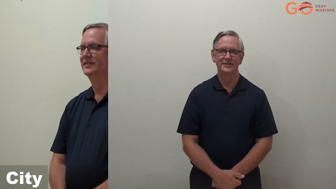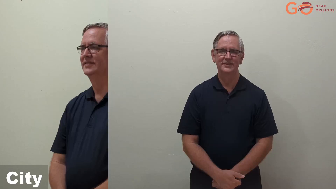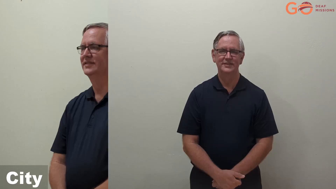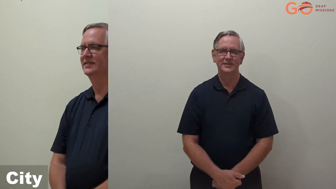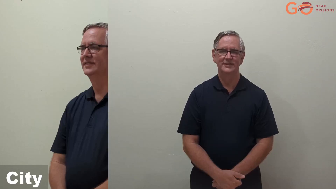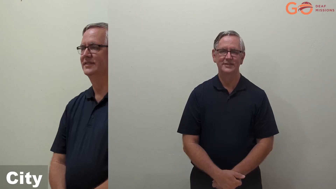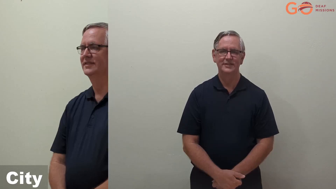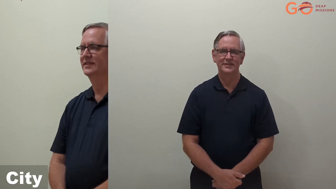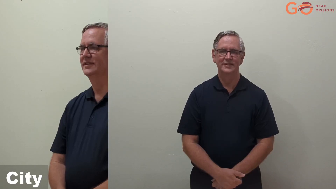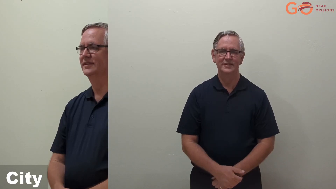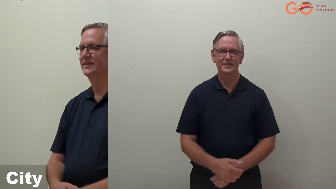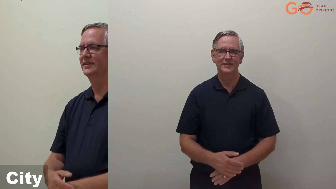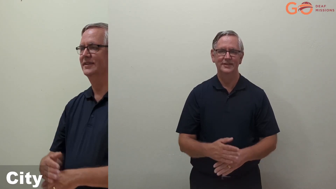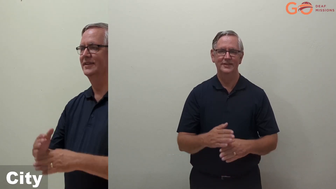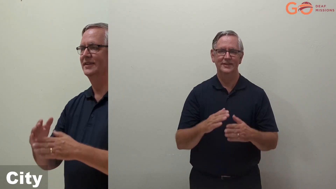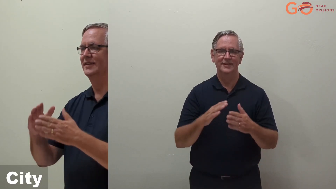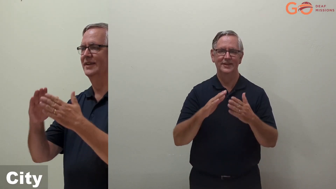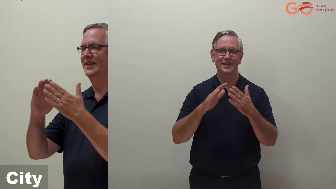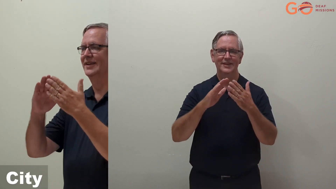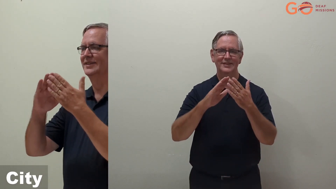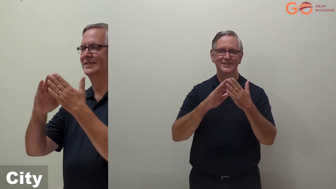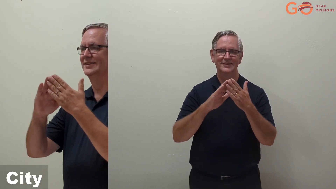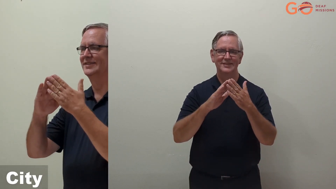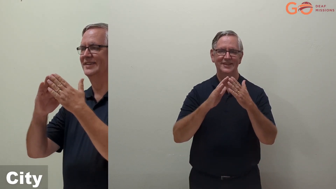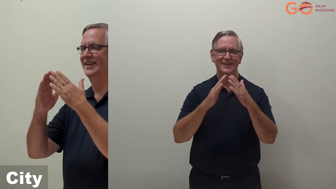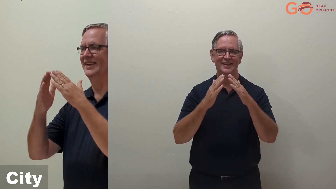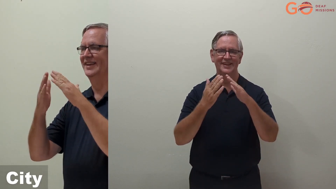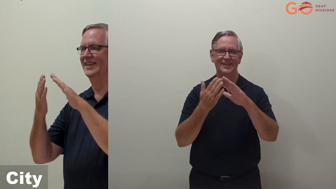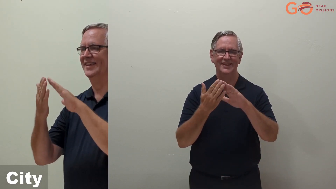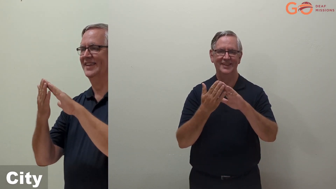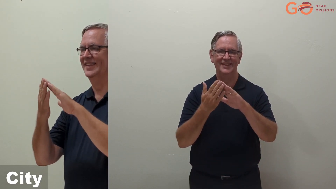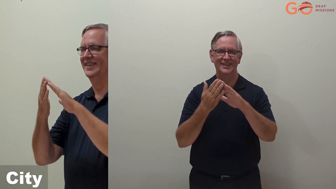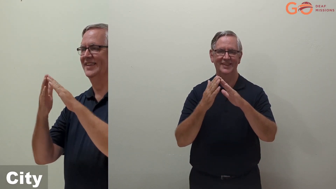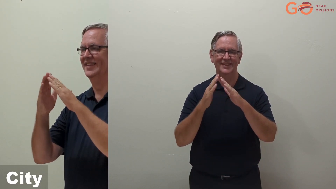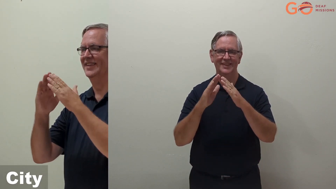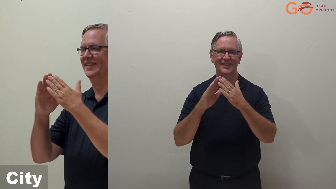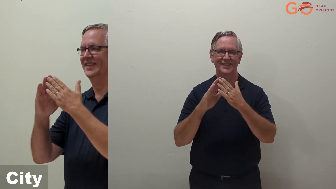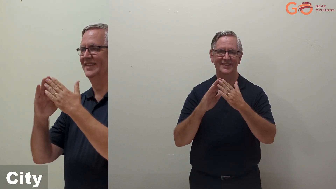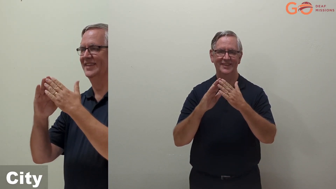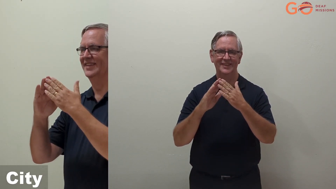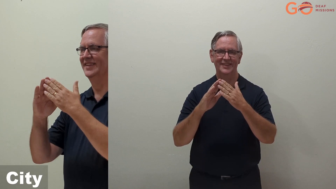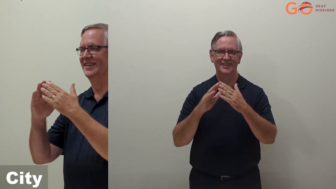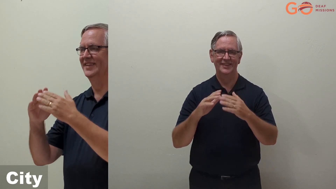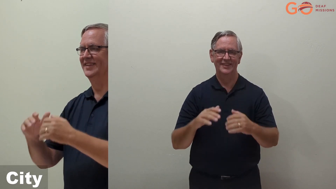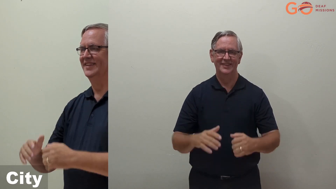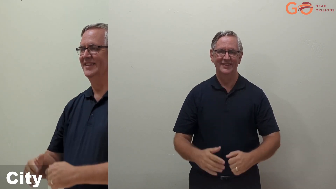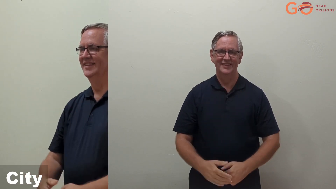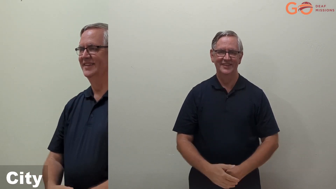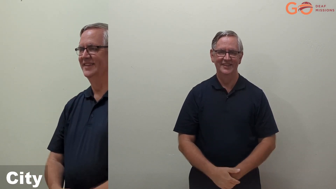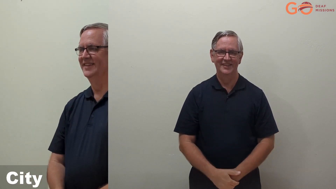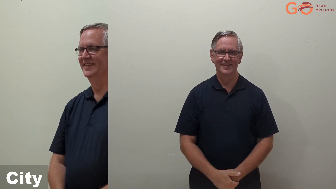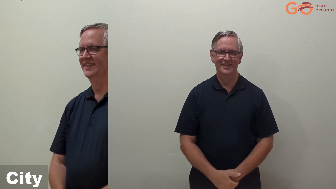City